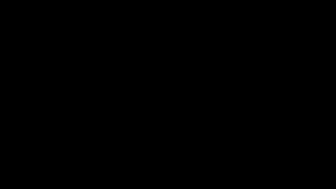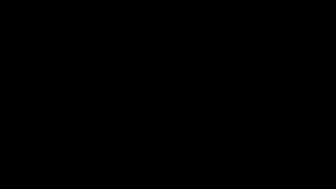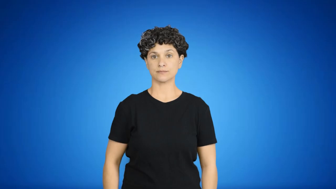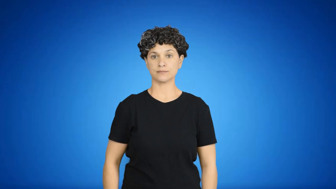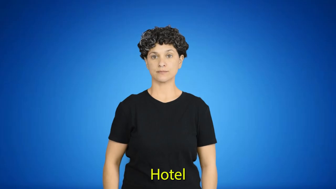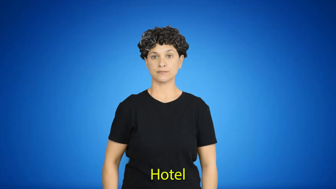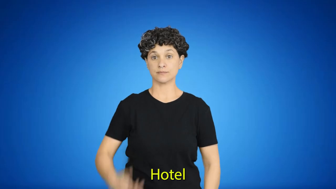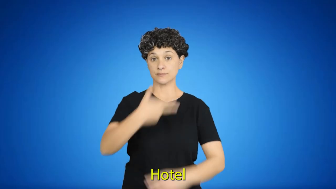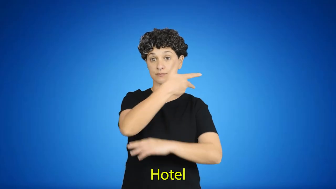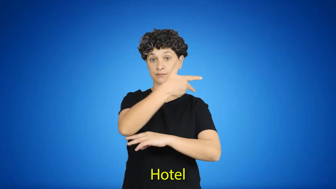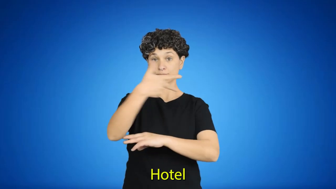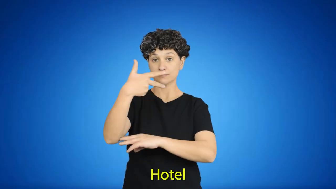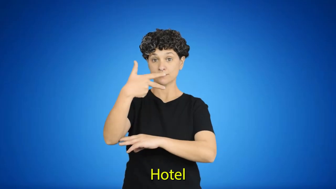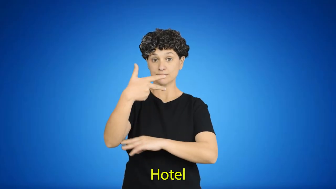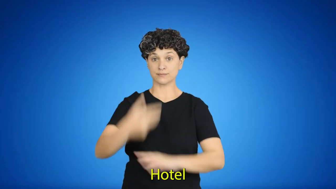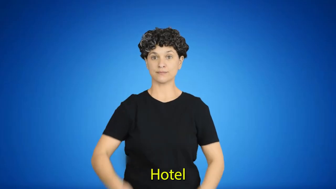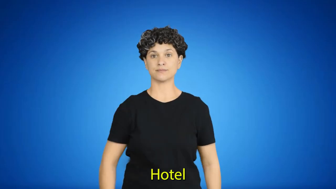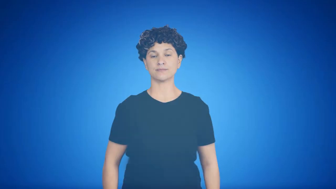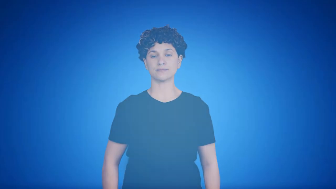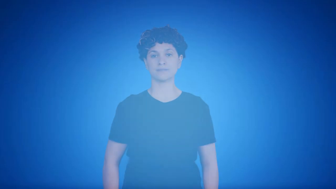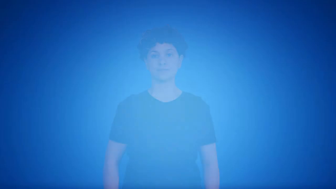Hotel